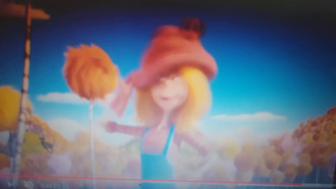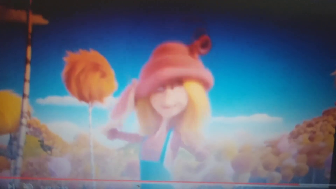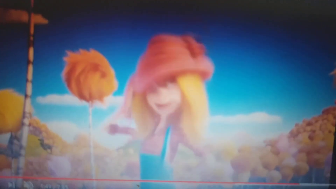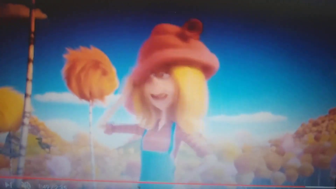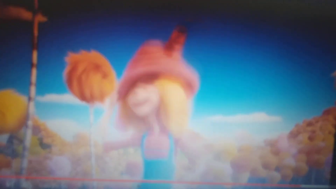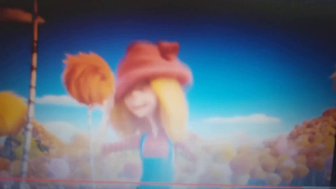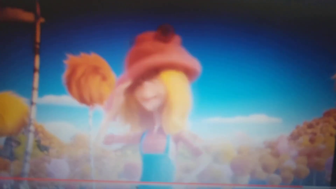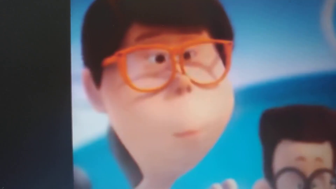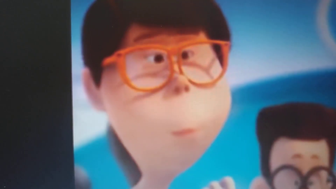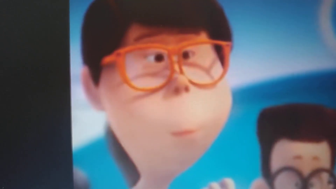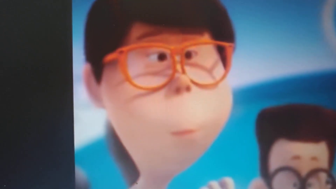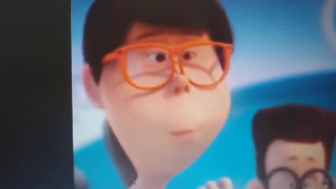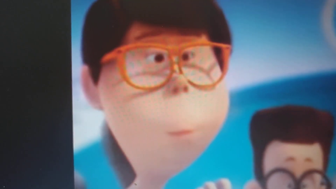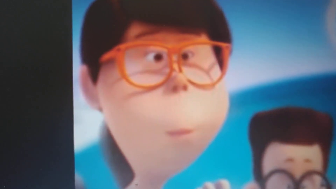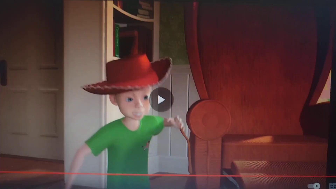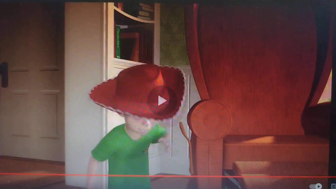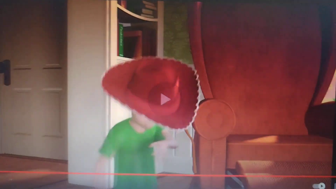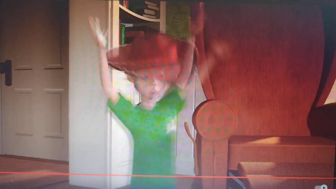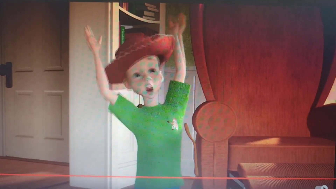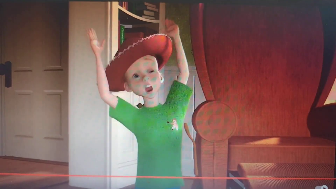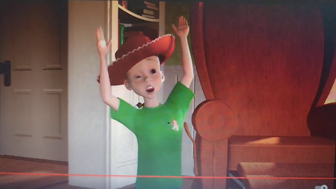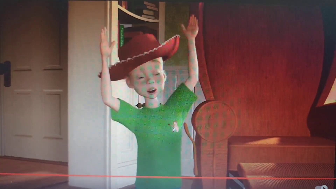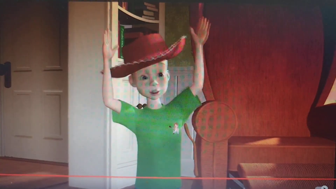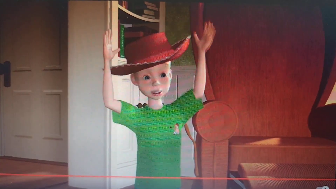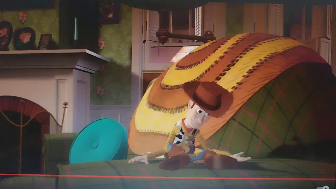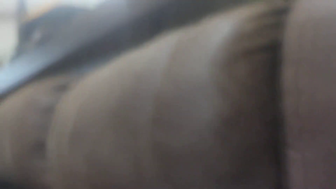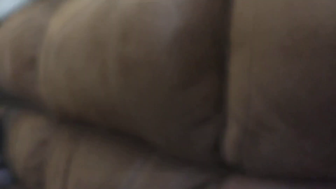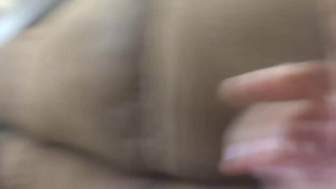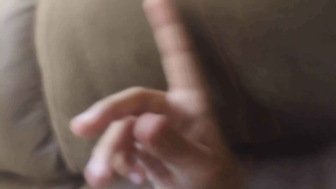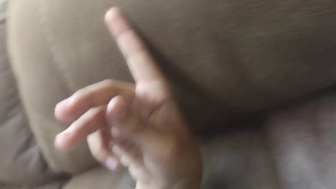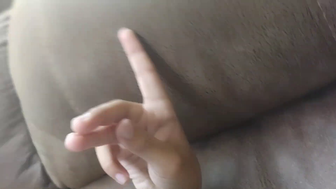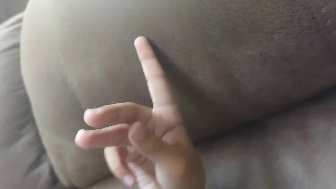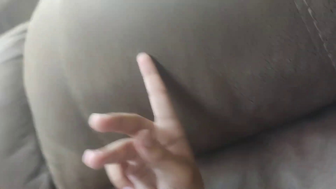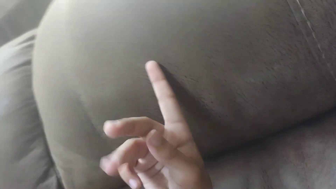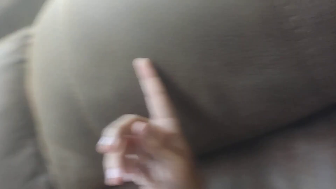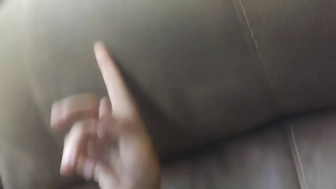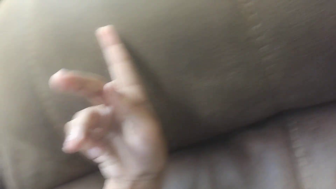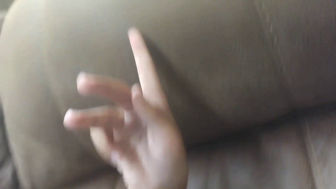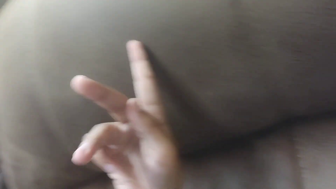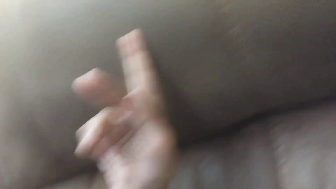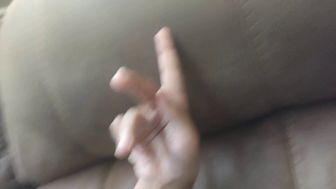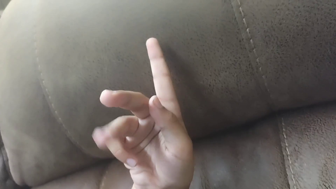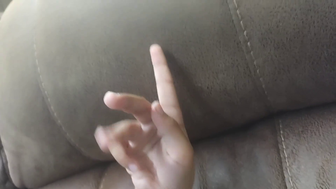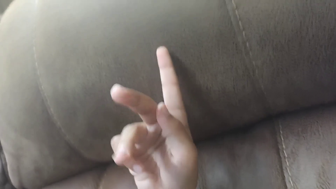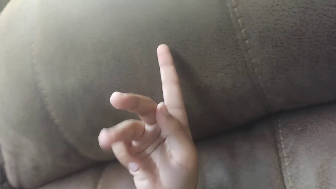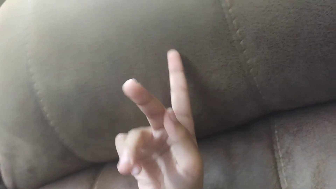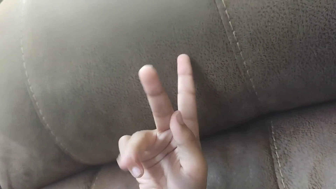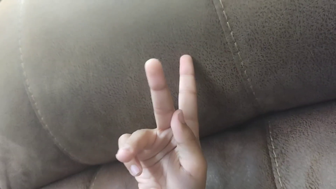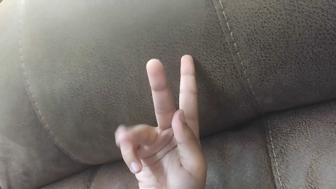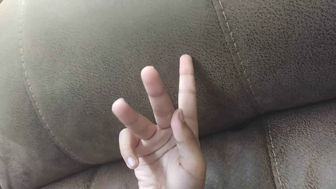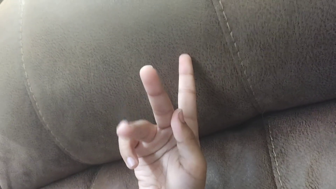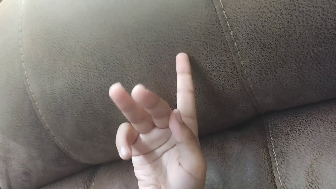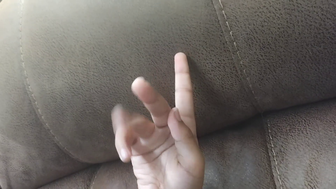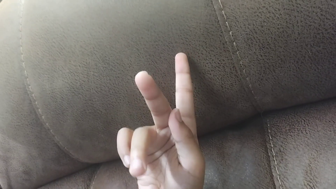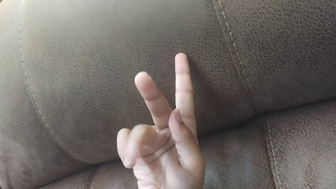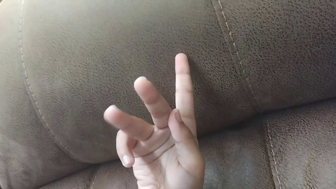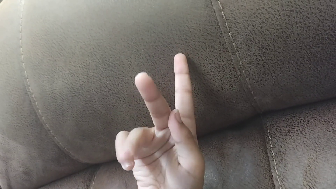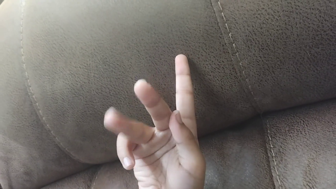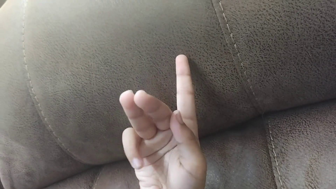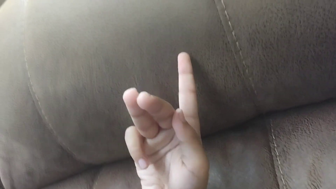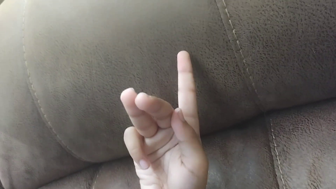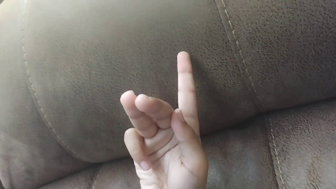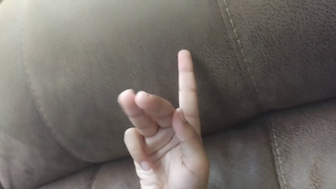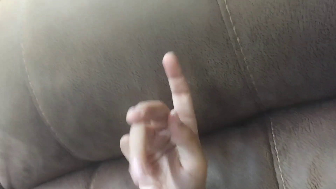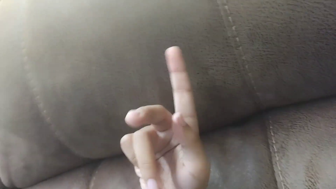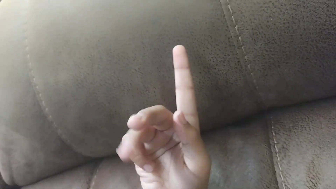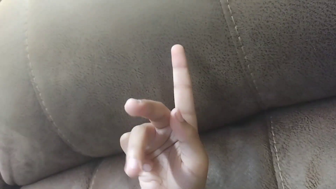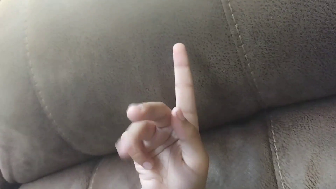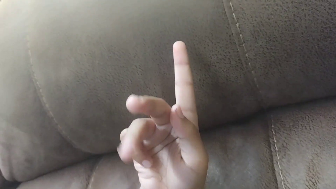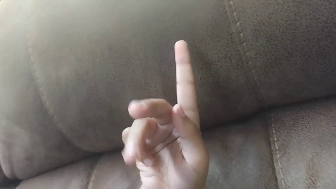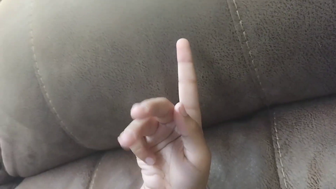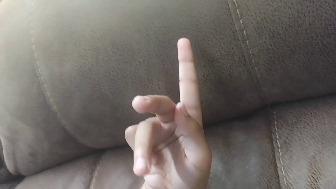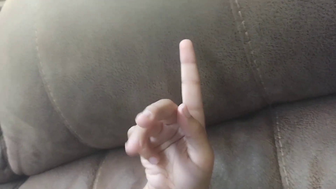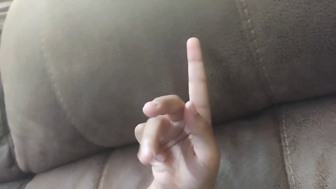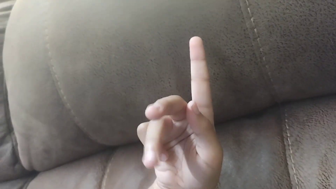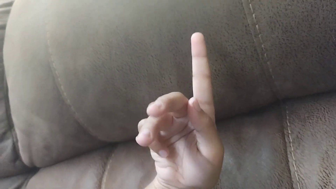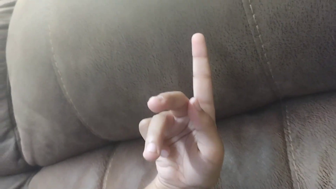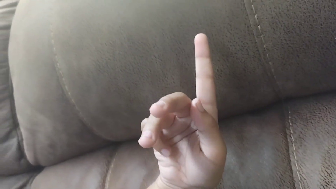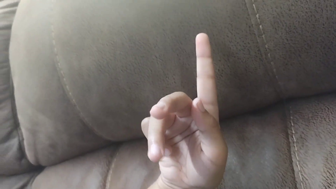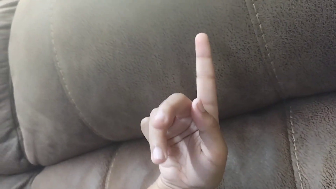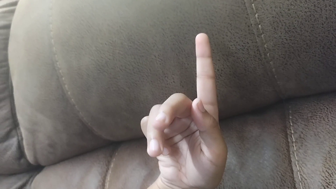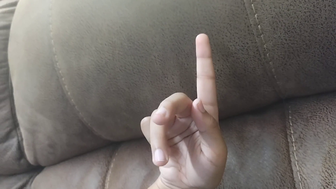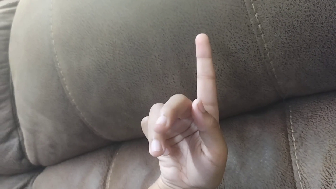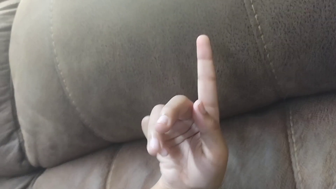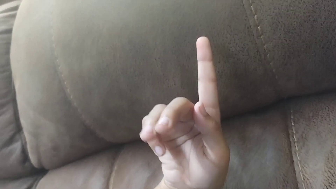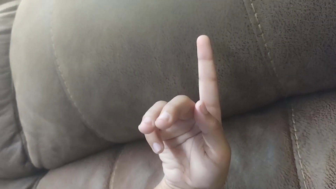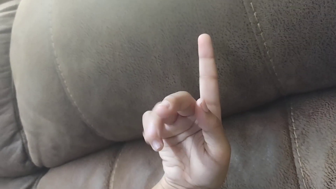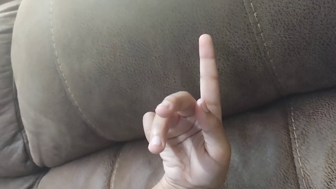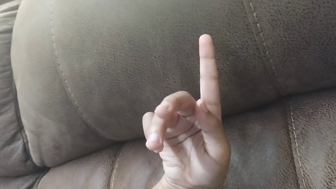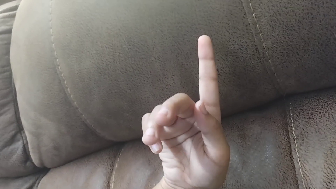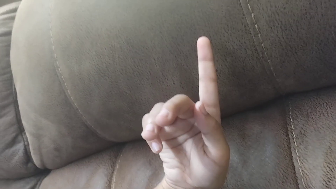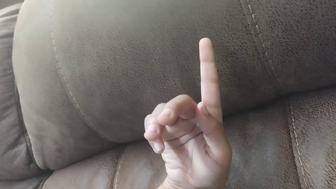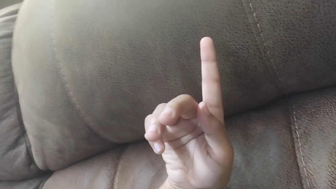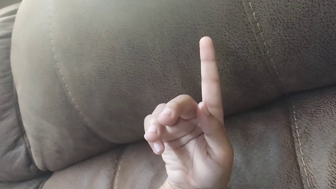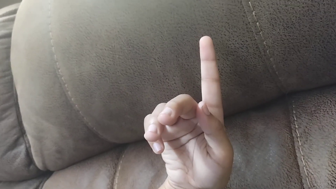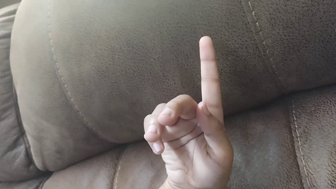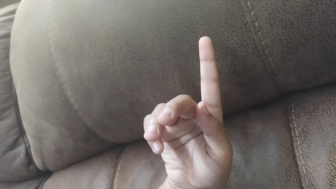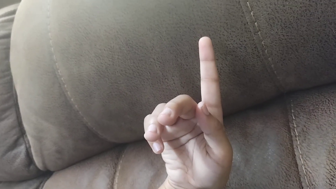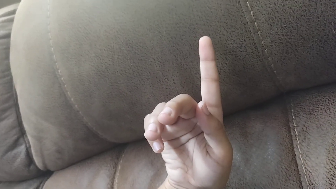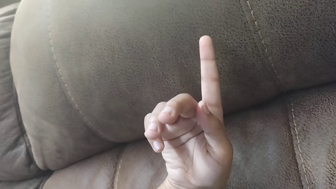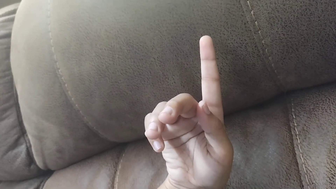Shamer